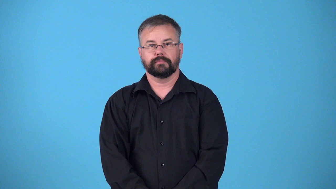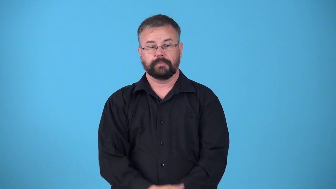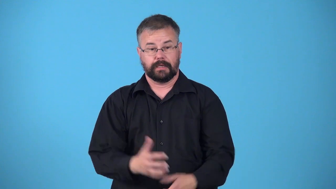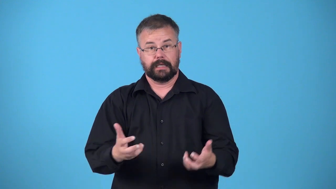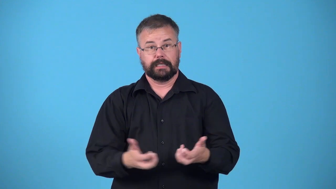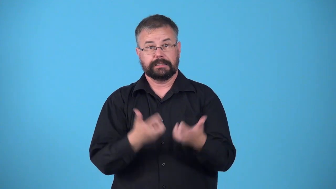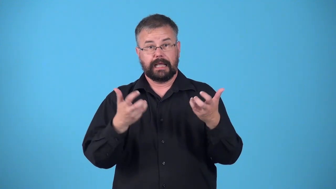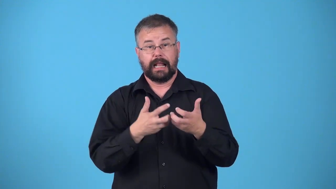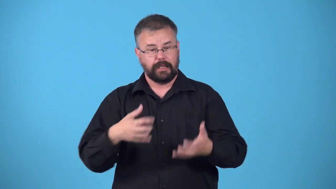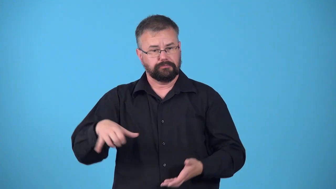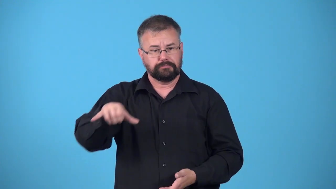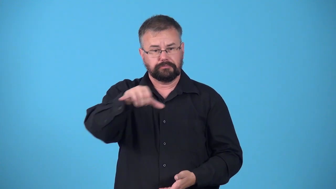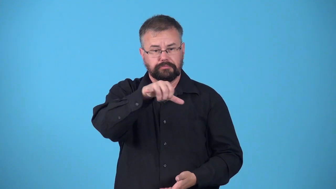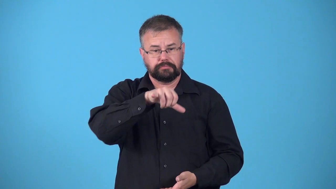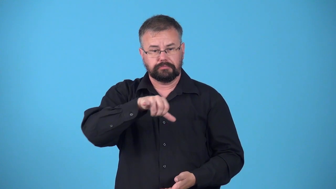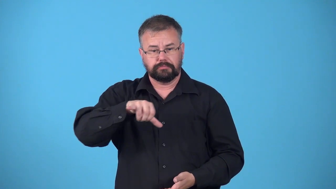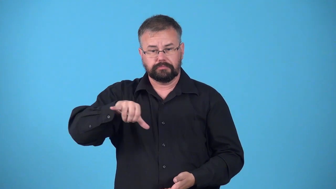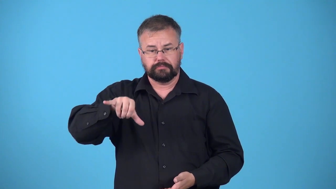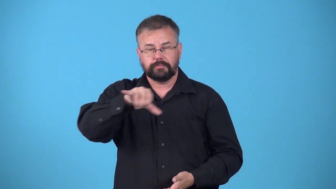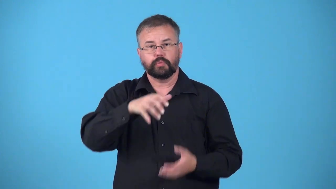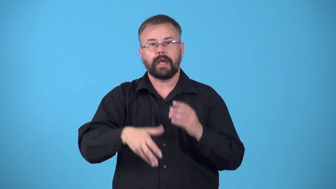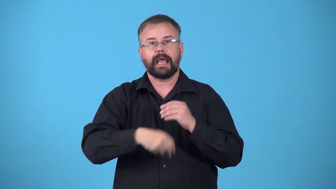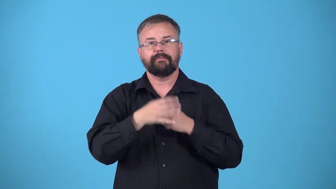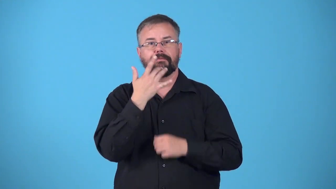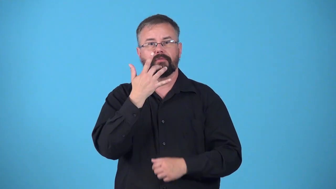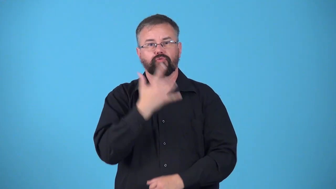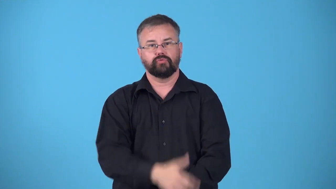dress